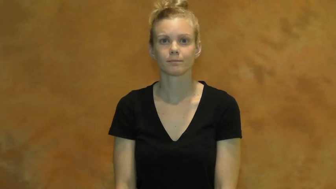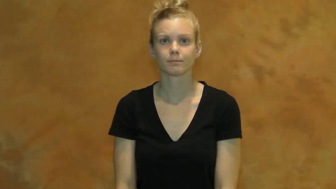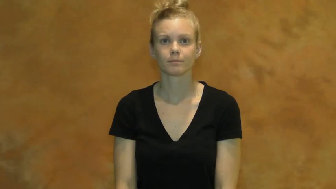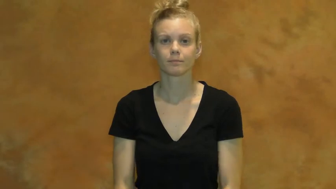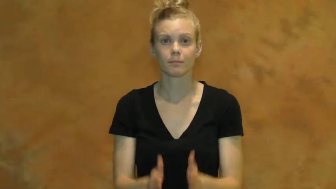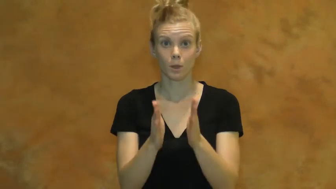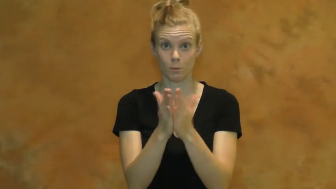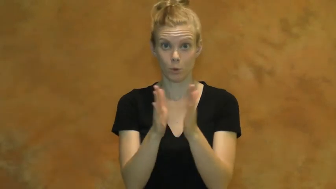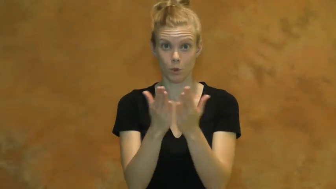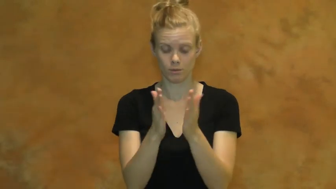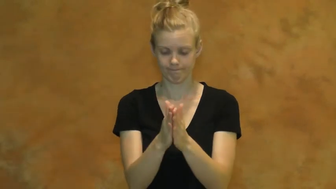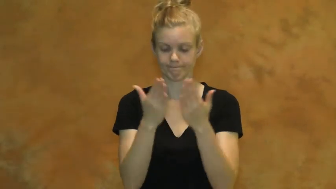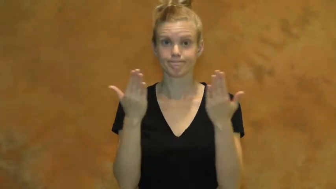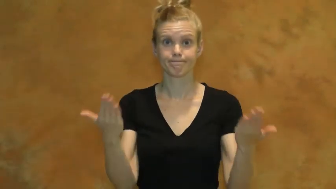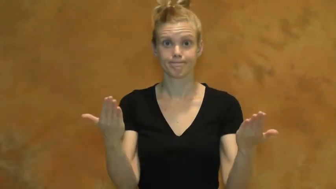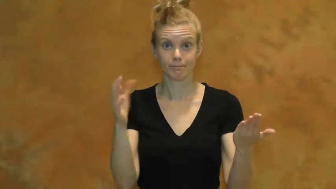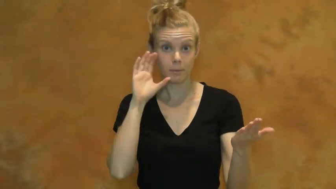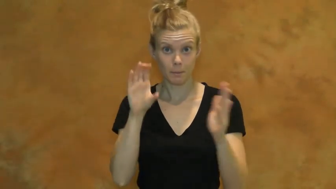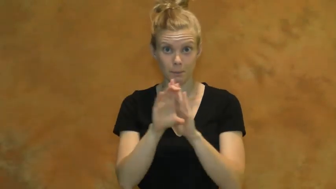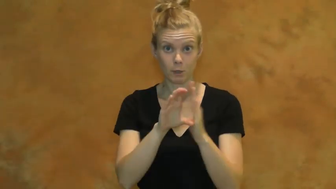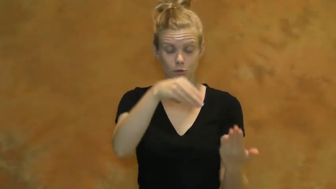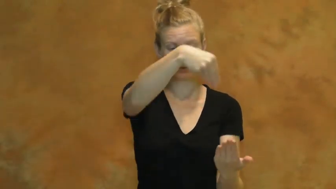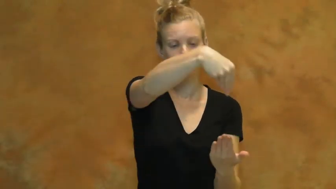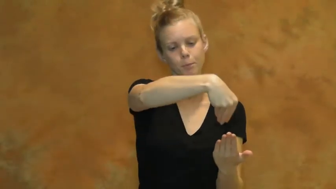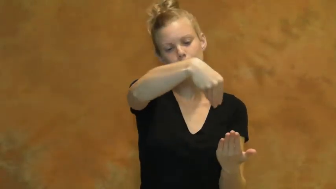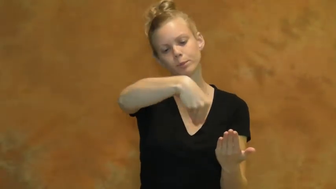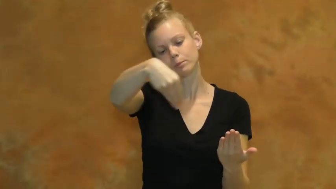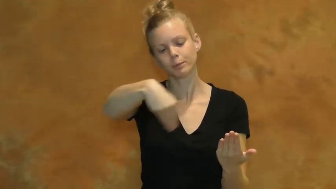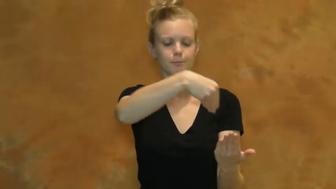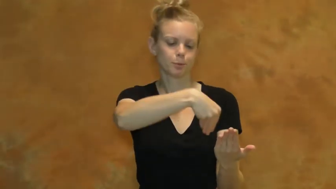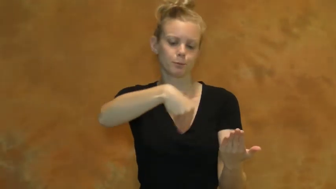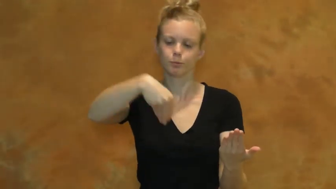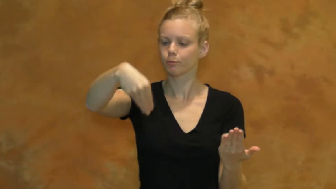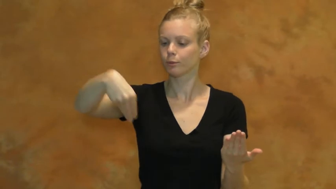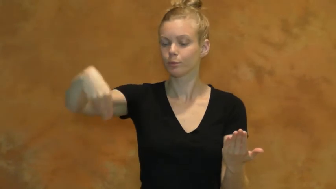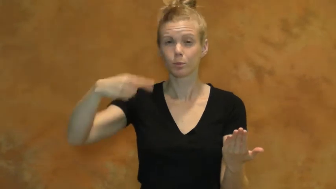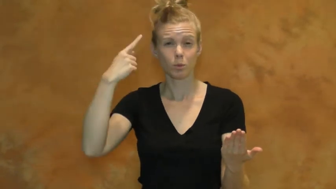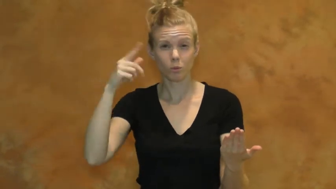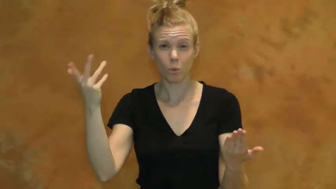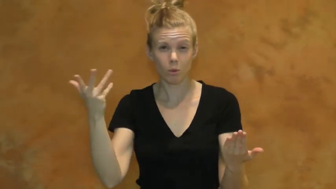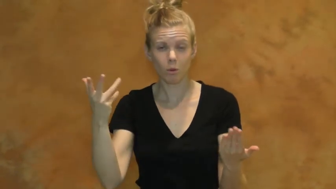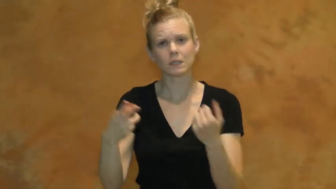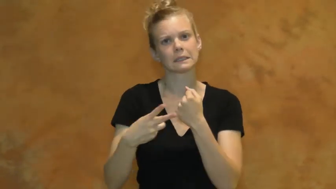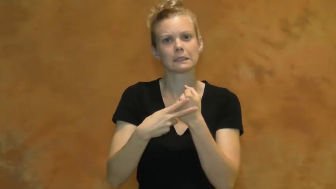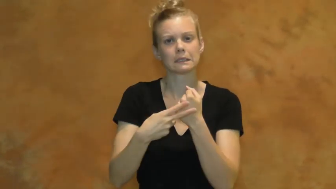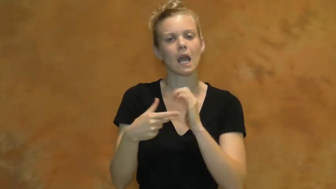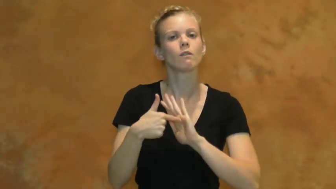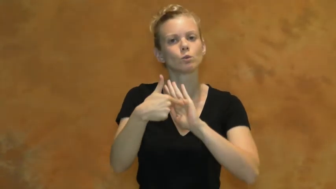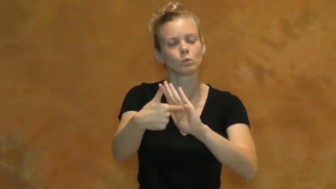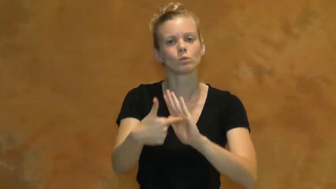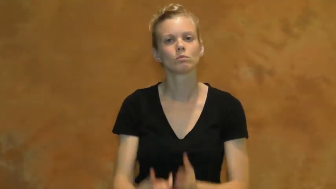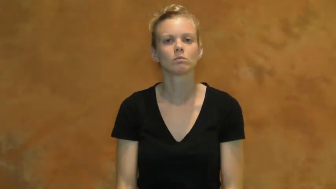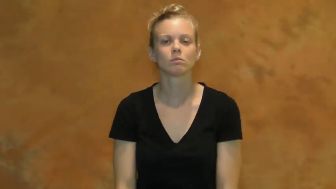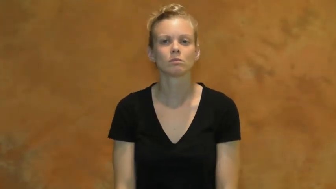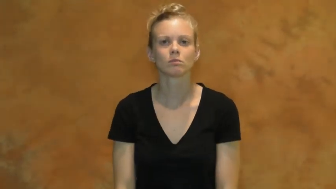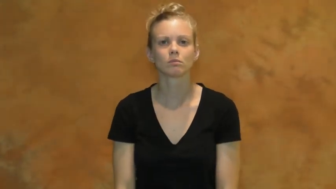photo album